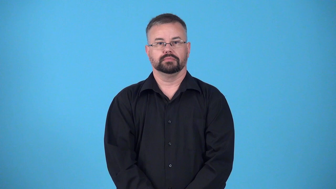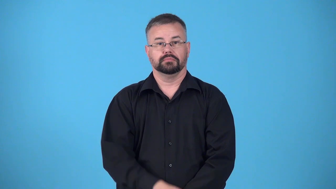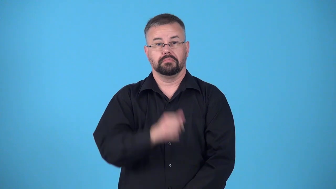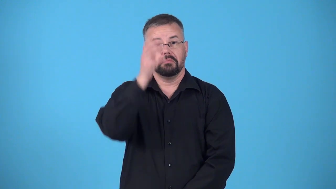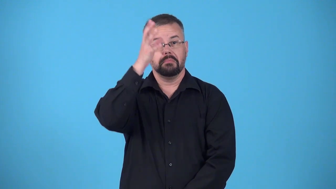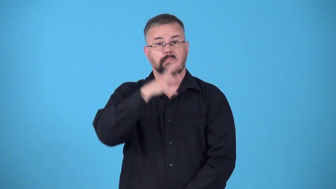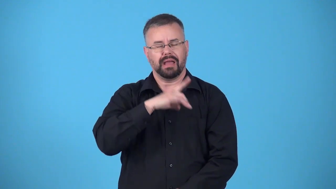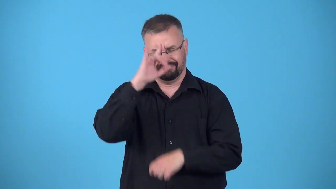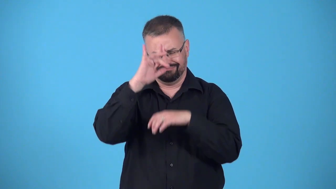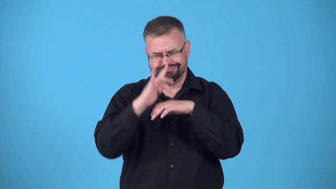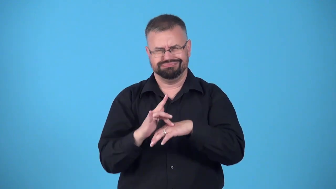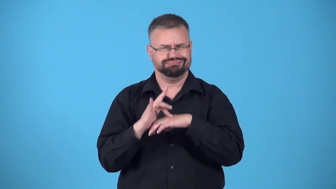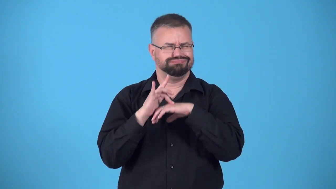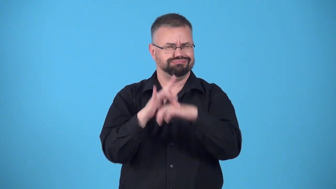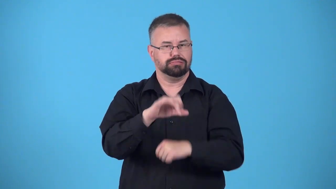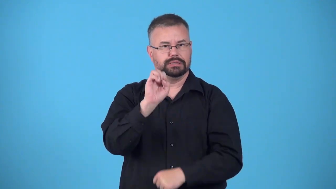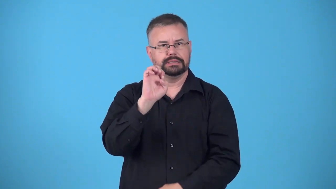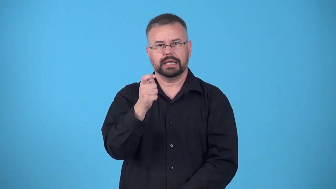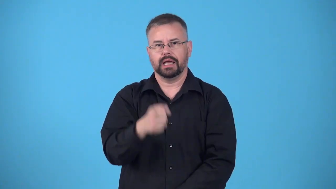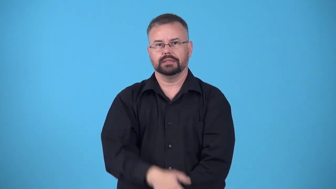satyr